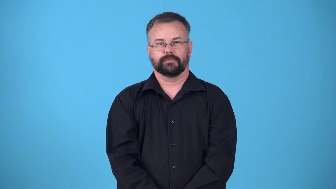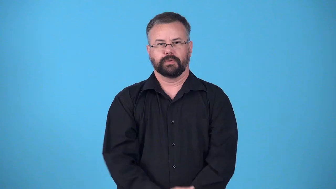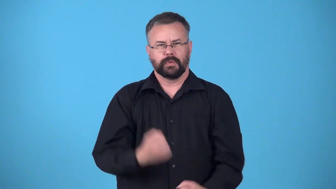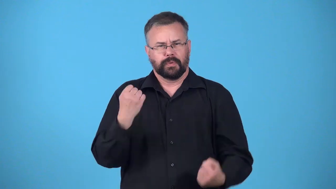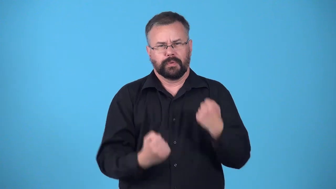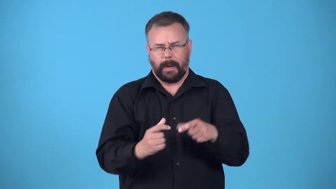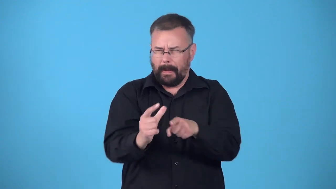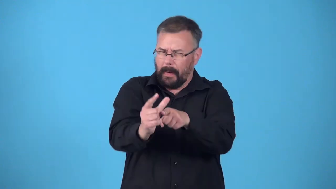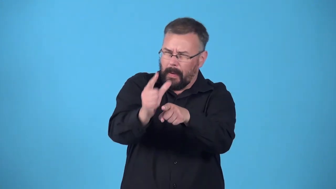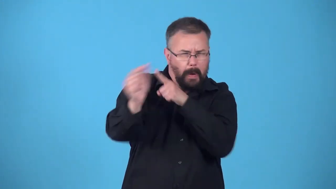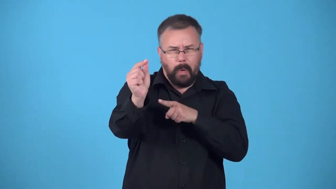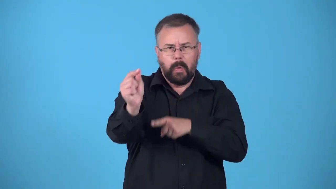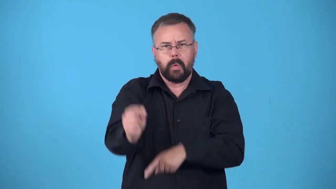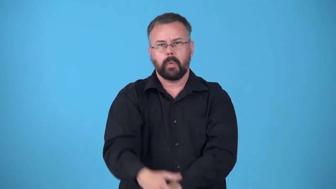burn up